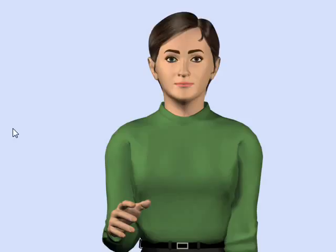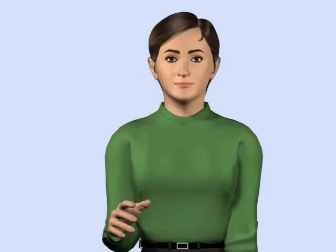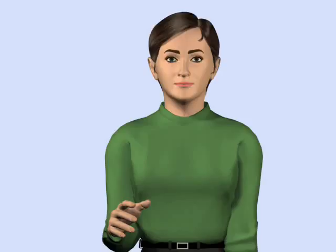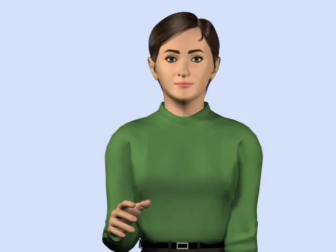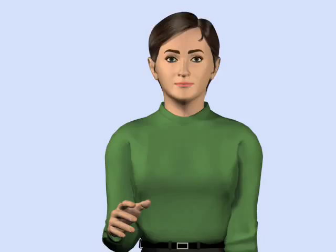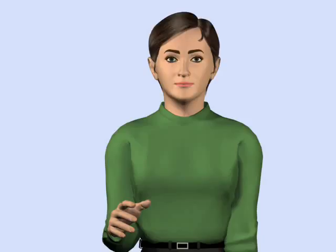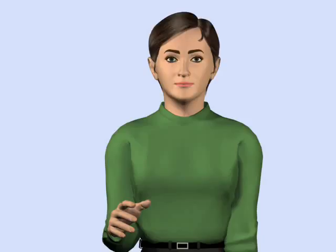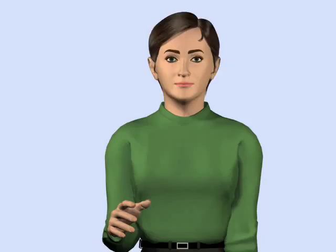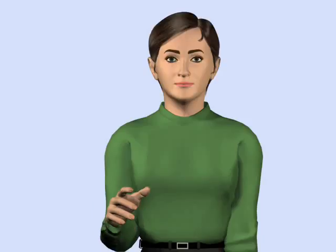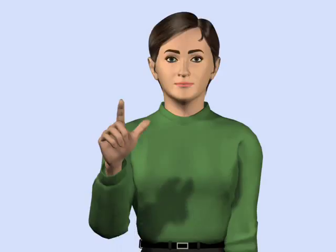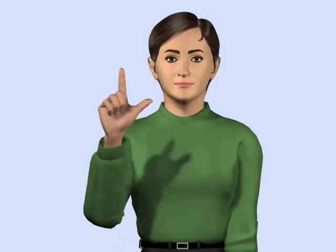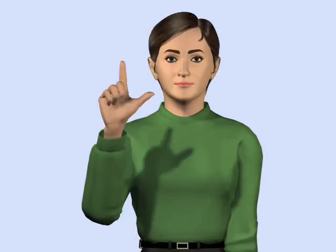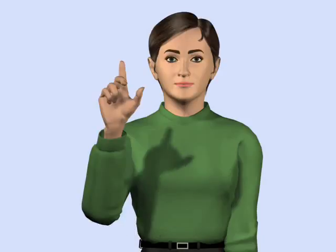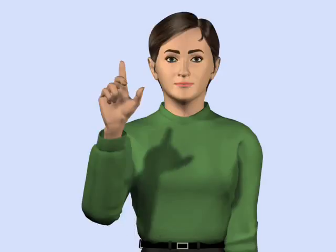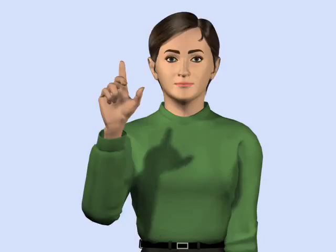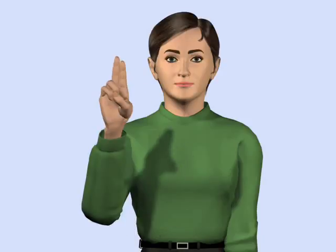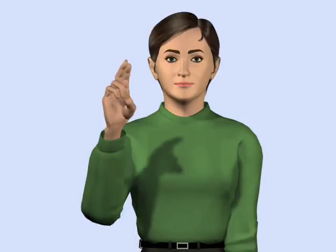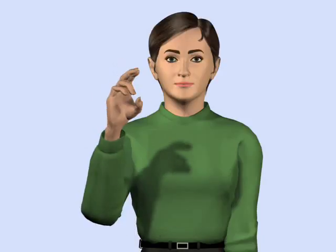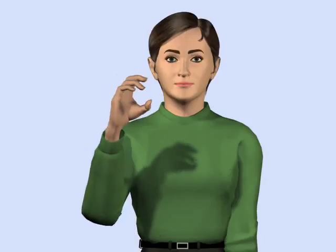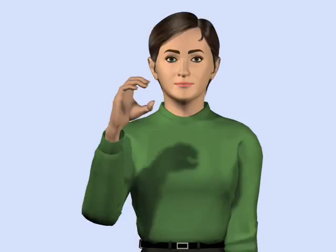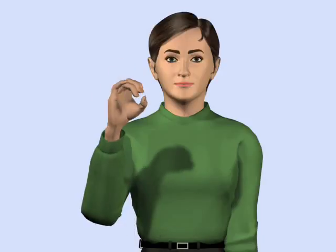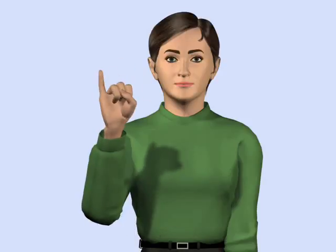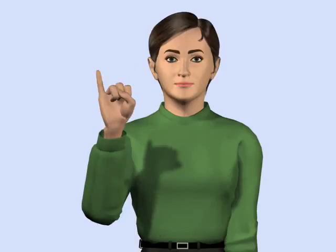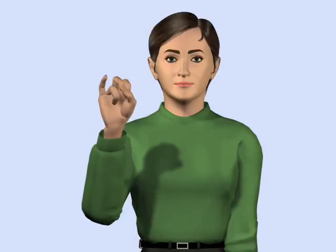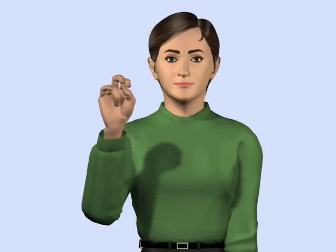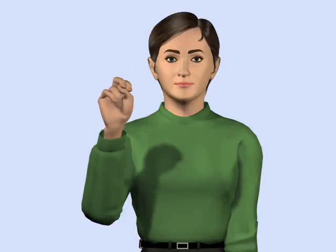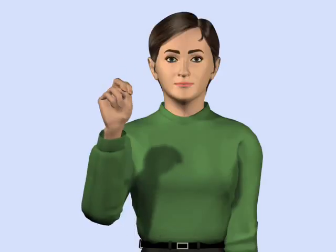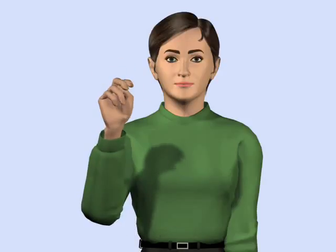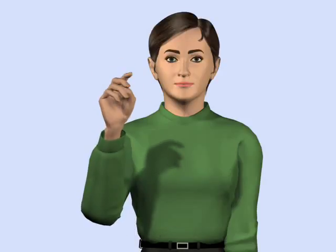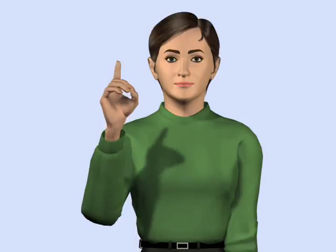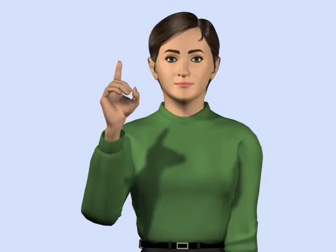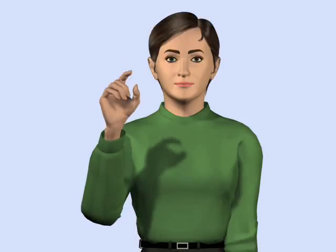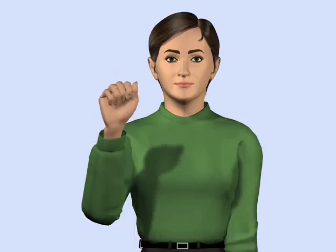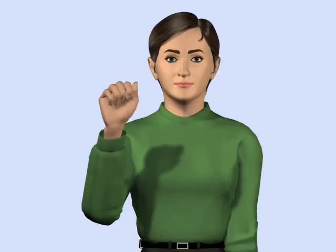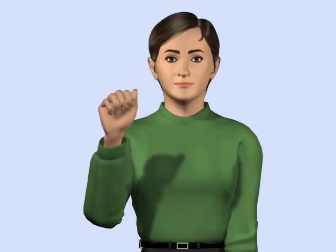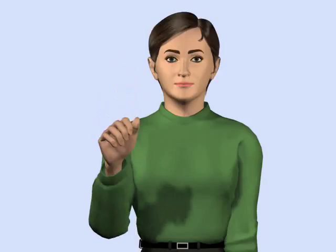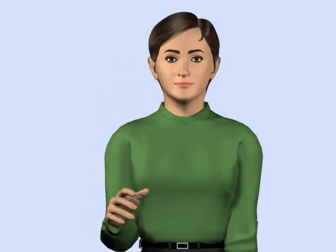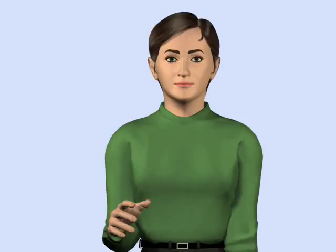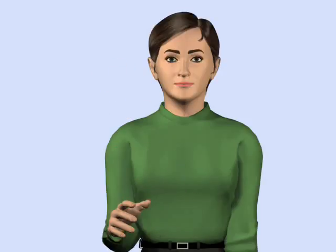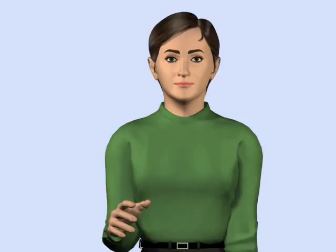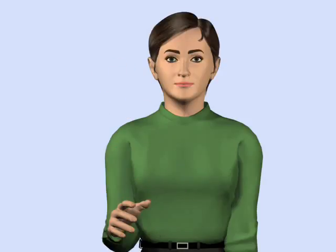lucinda